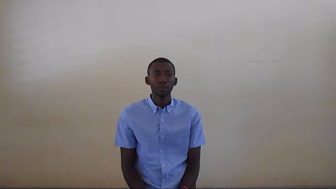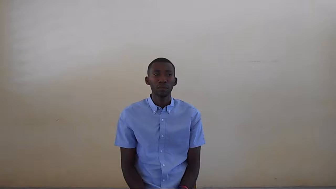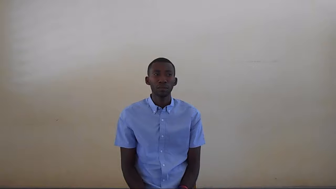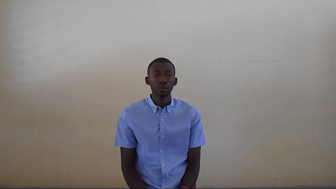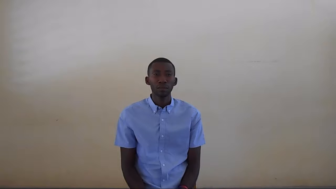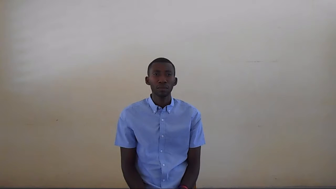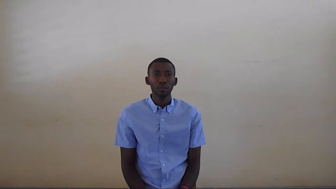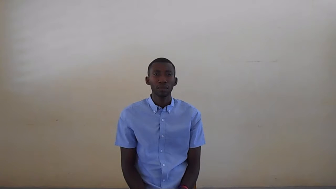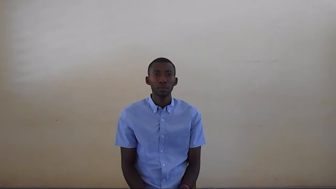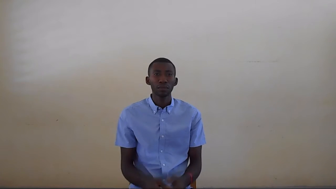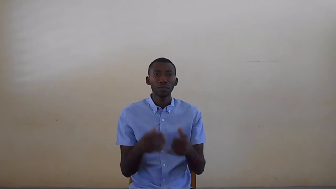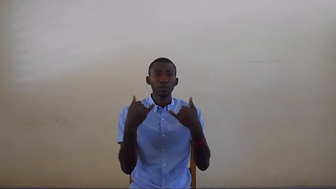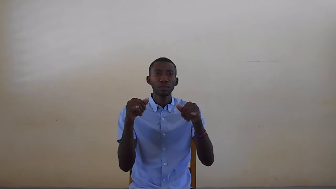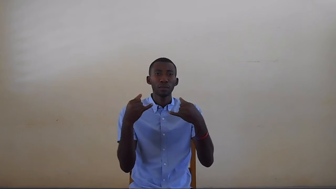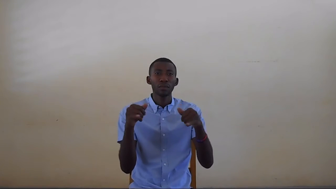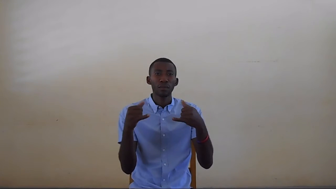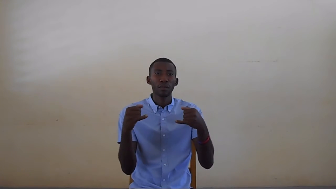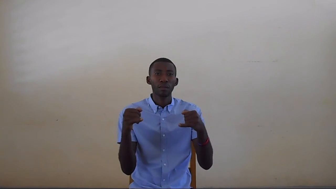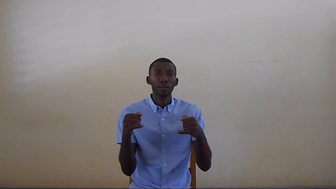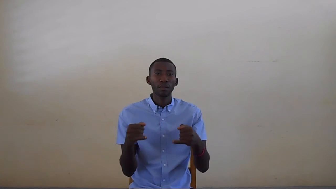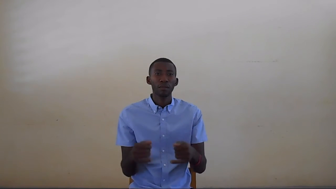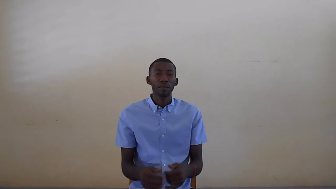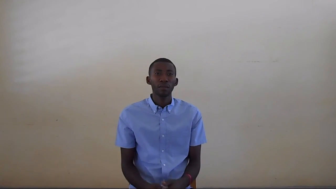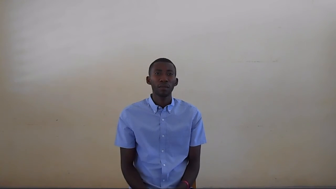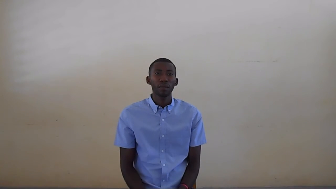game